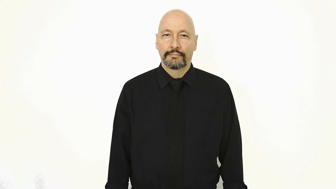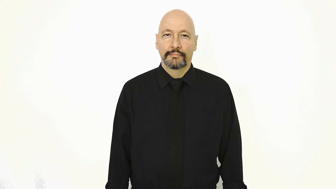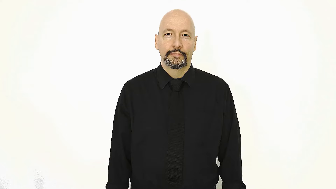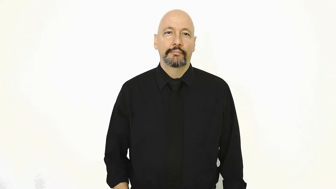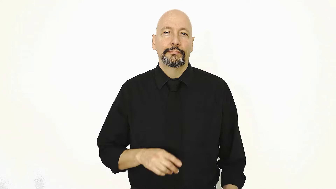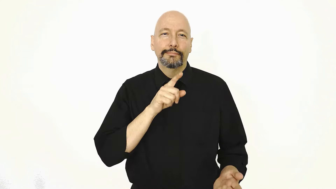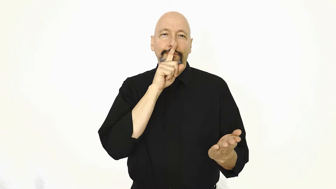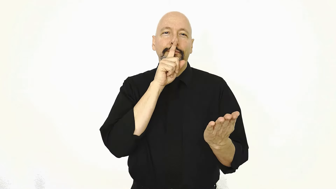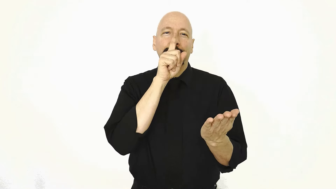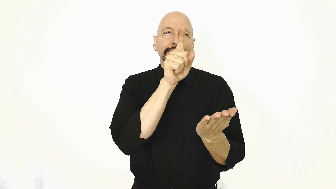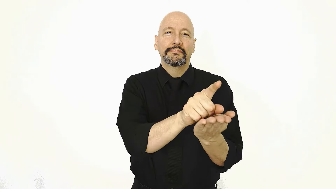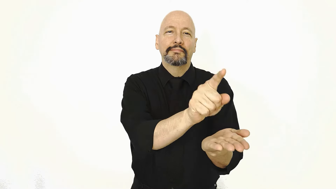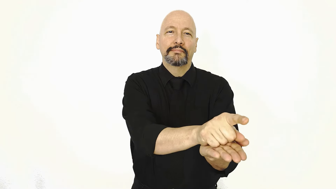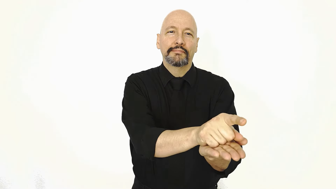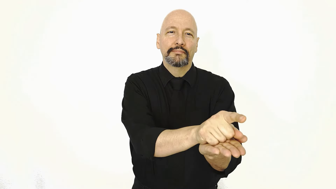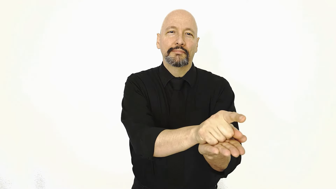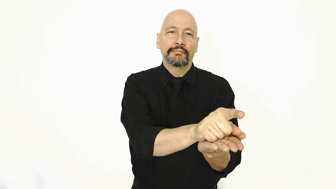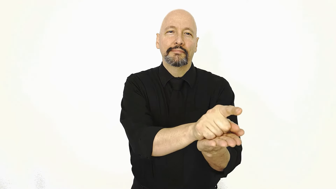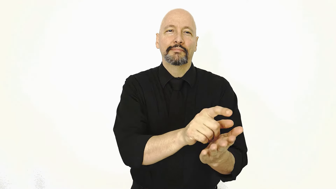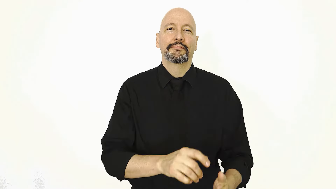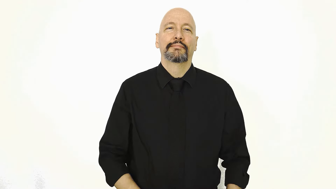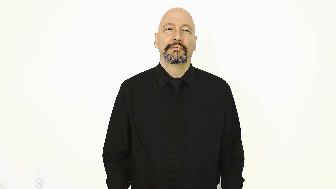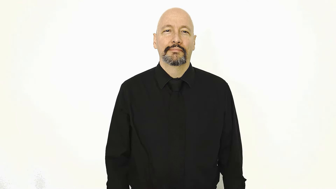FALL-IN-LOVE